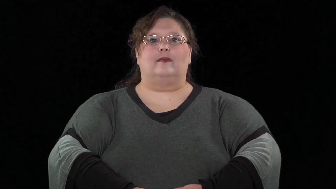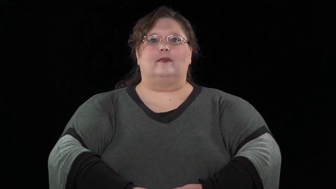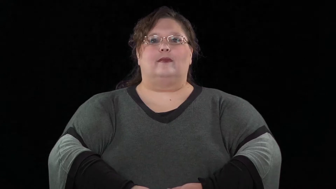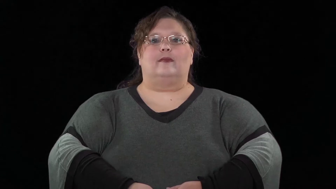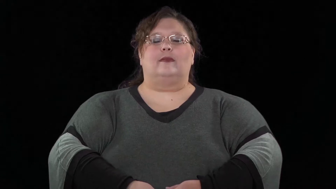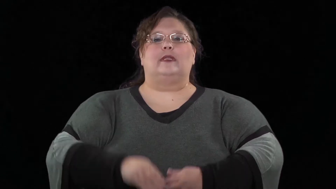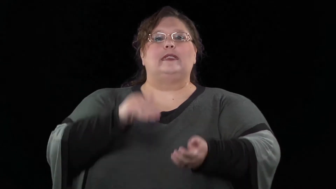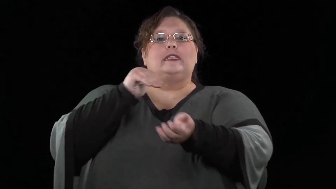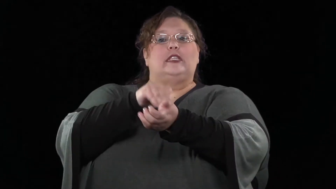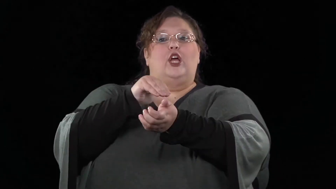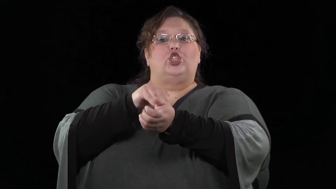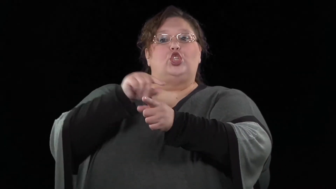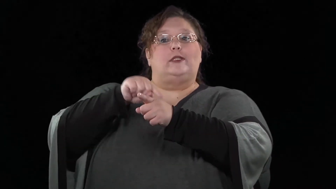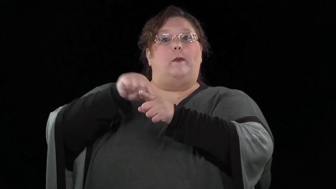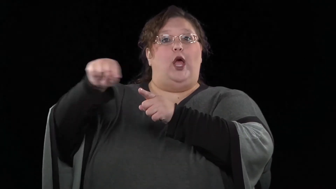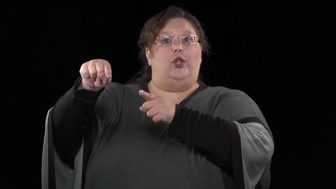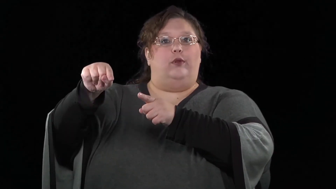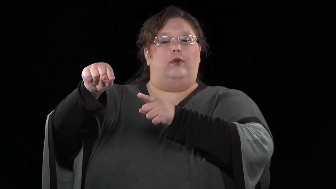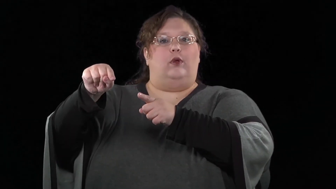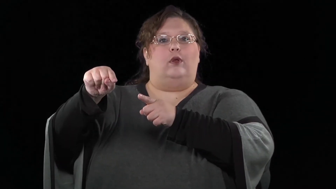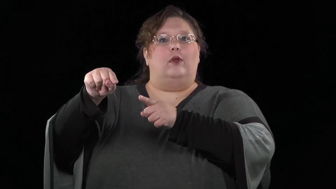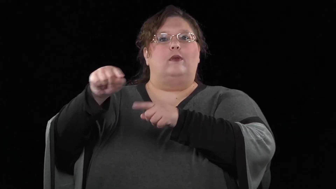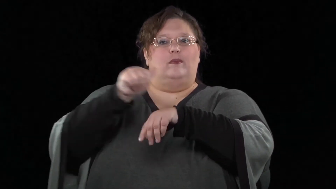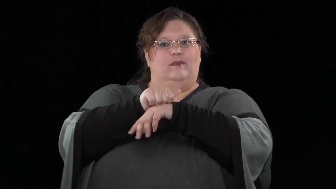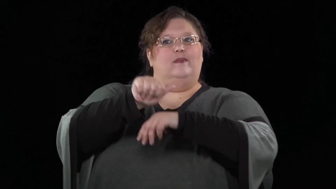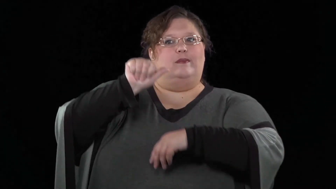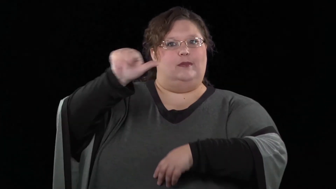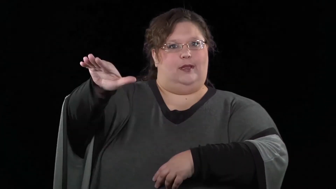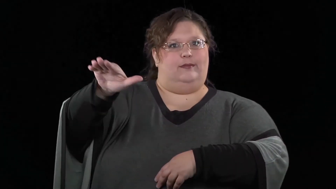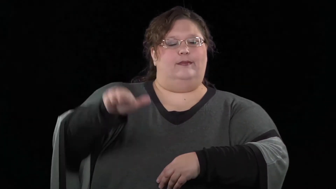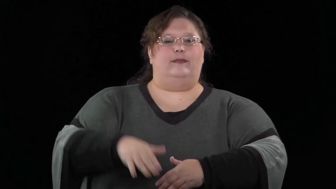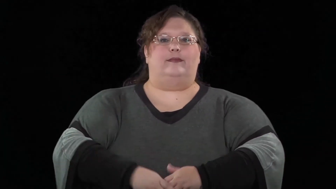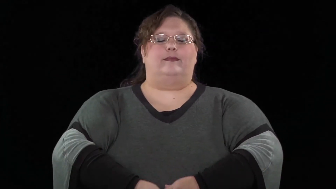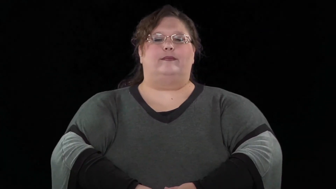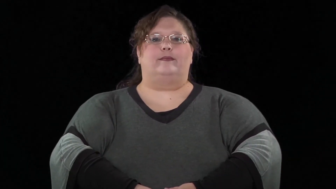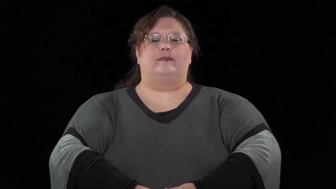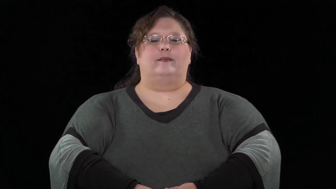We are referrring you to a specialist